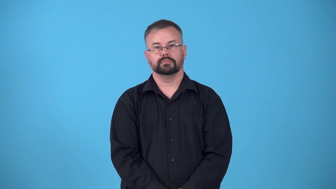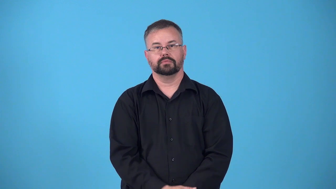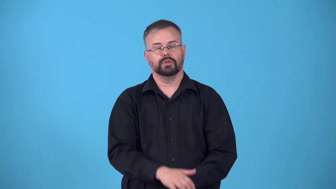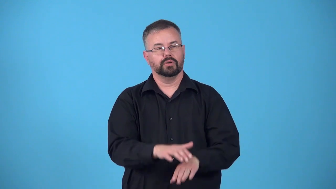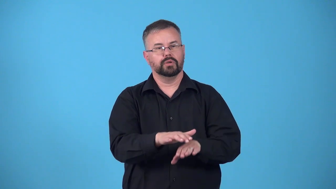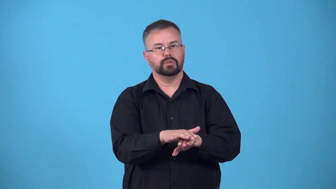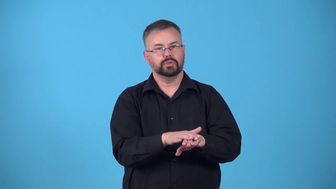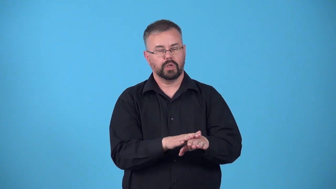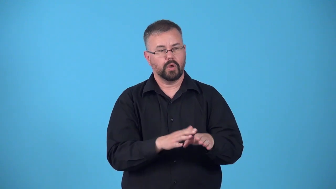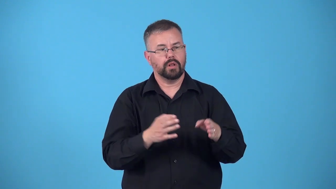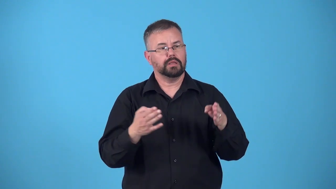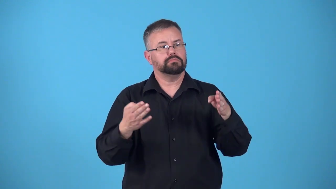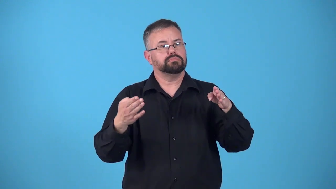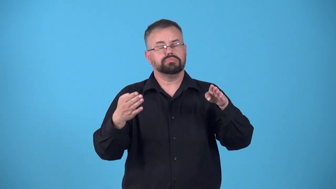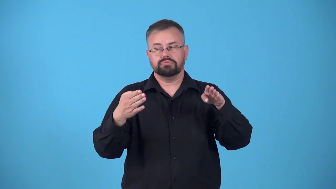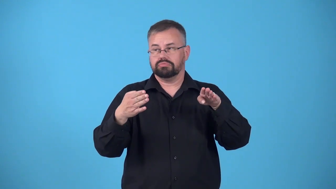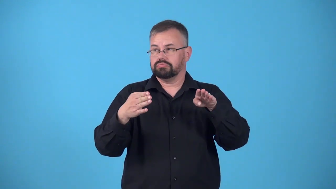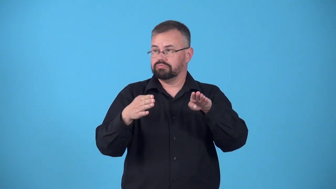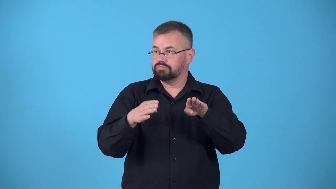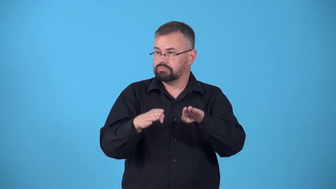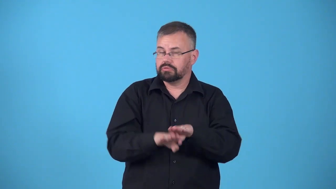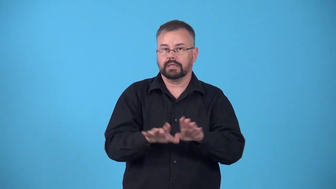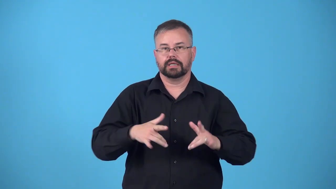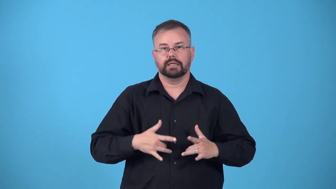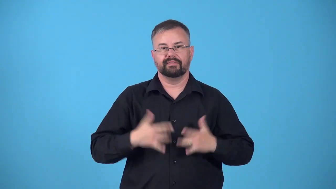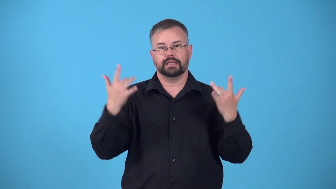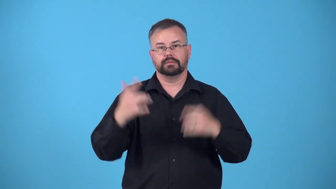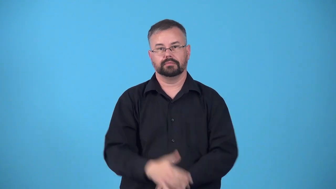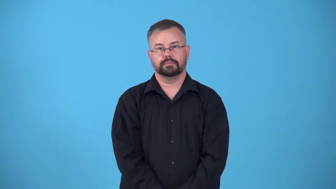wind down activity